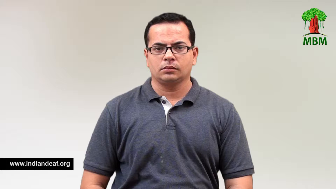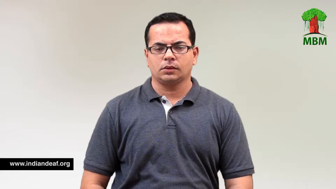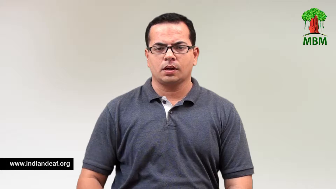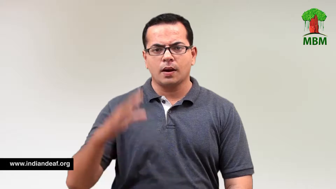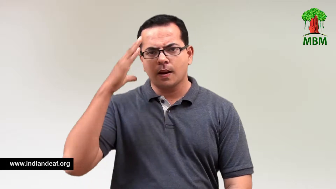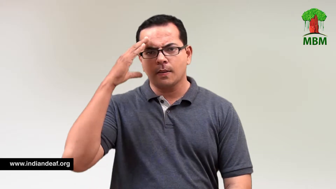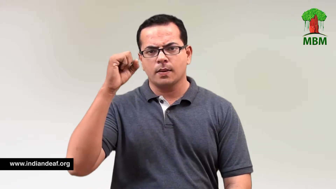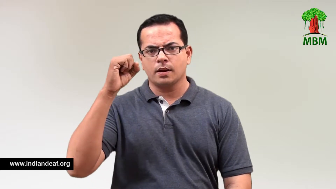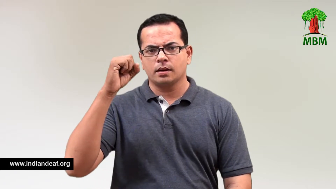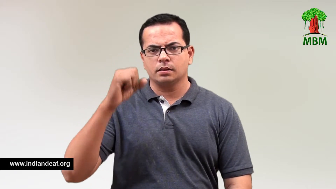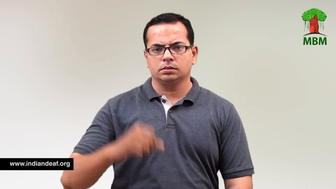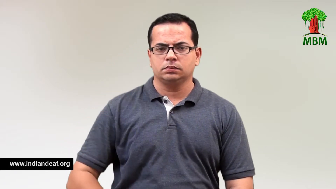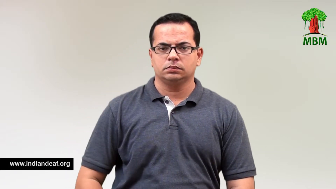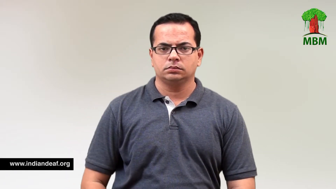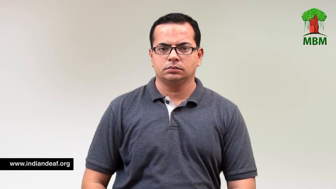Remember